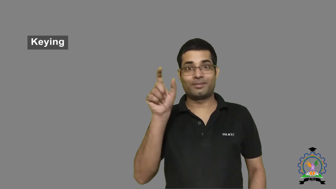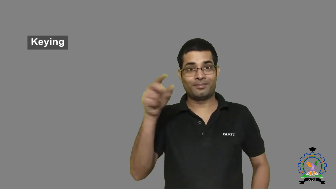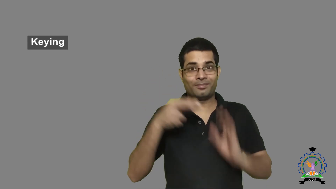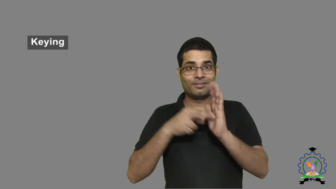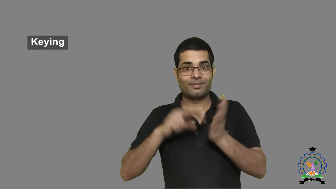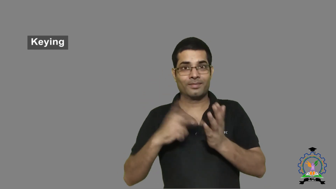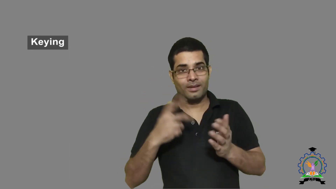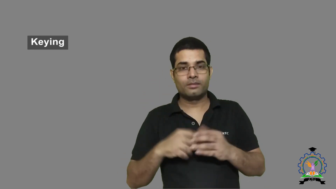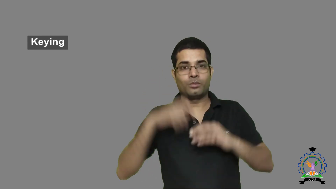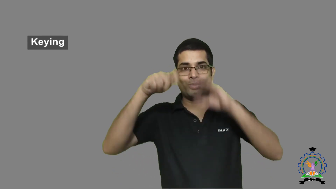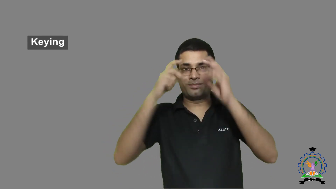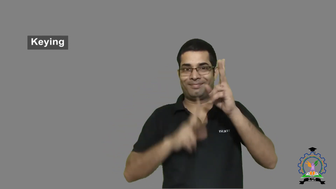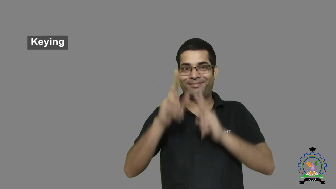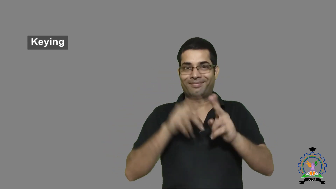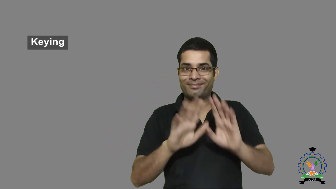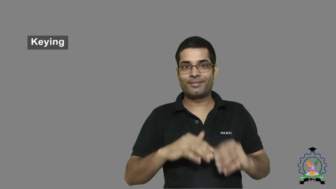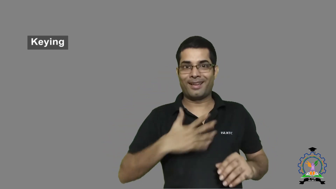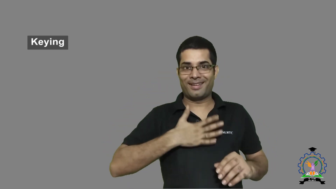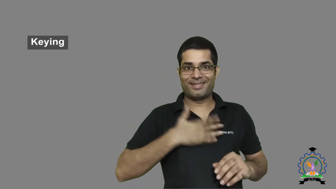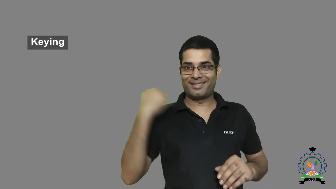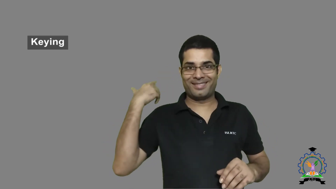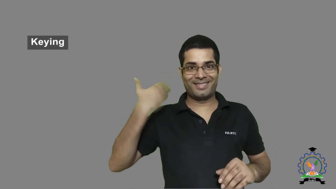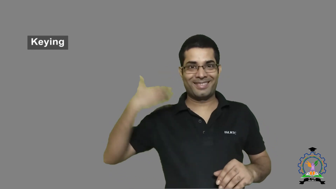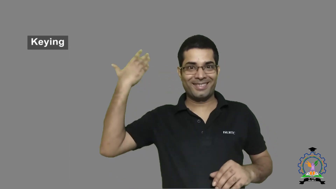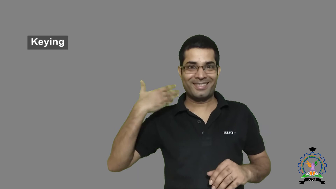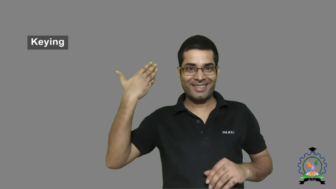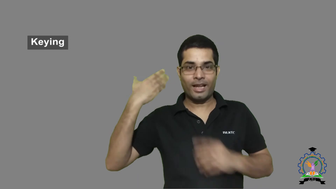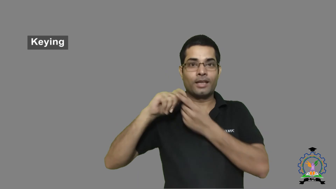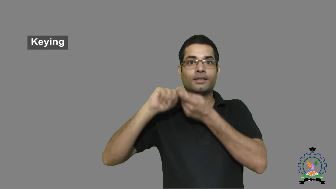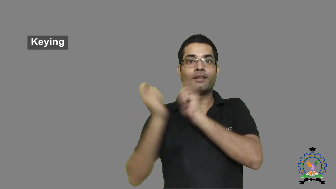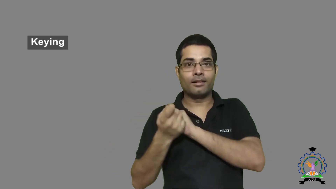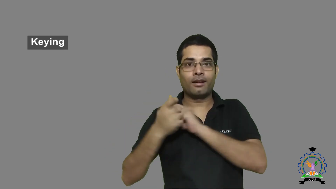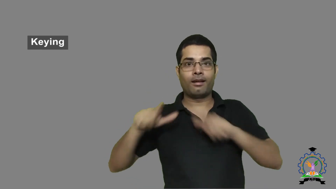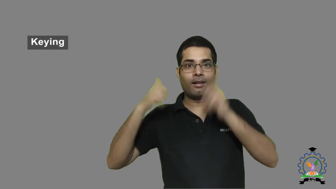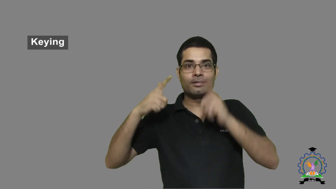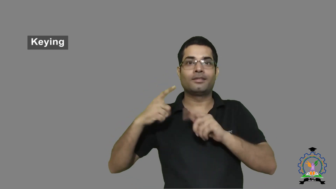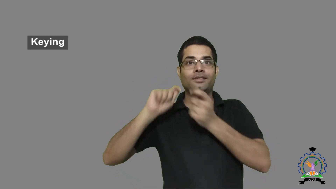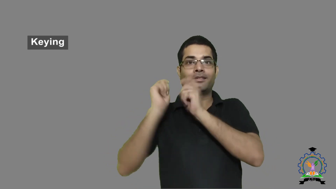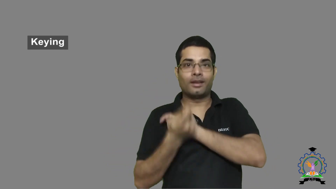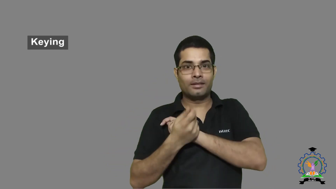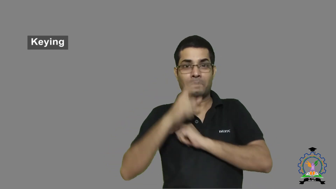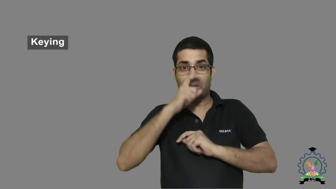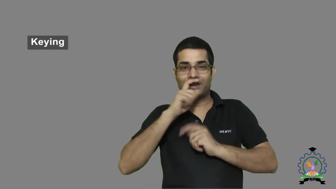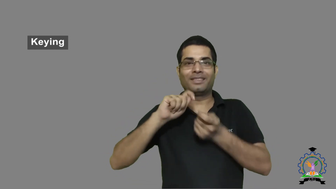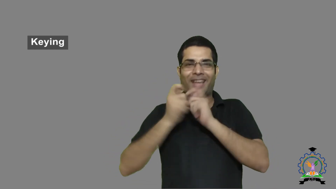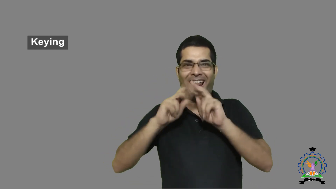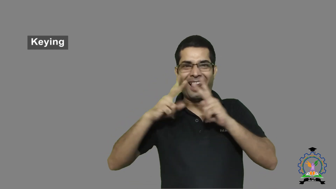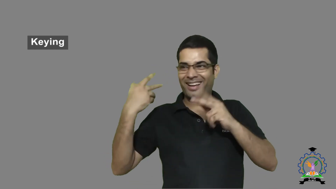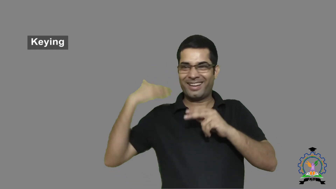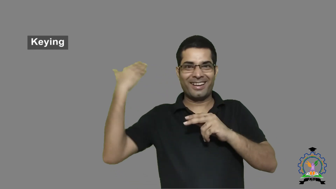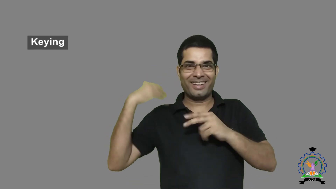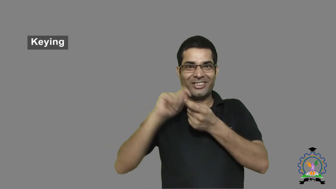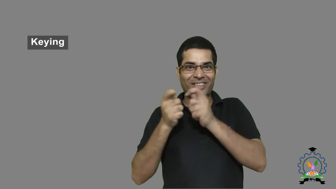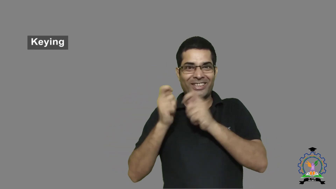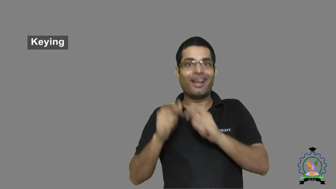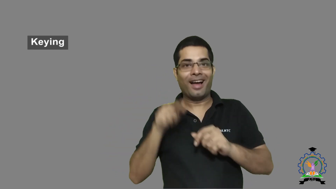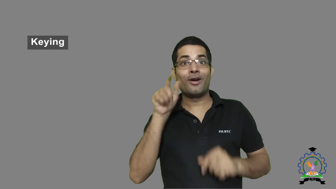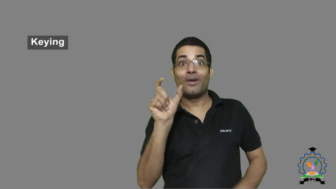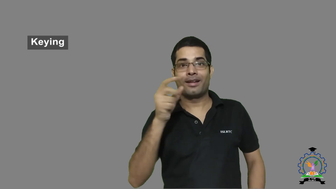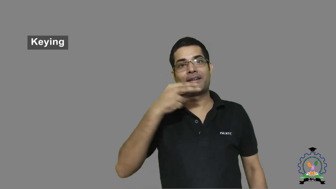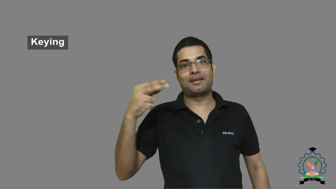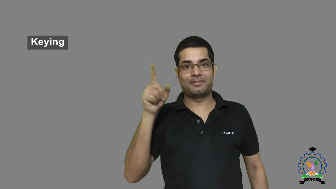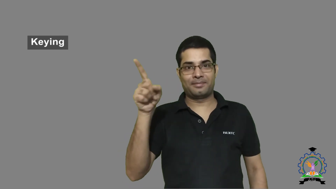Keying